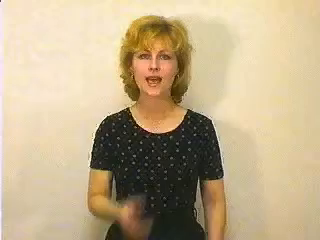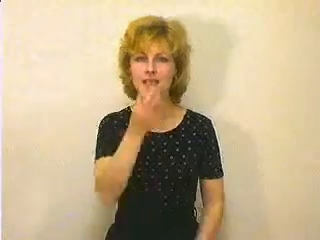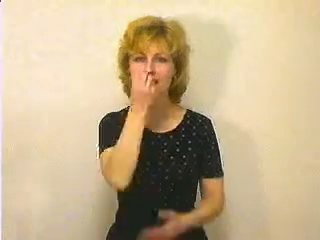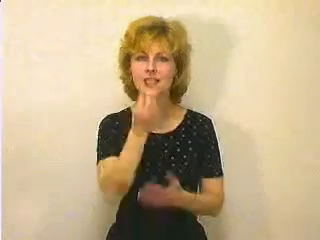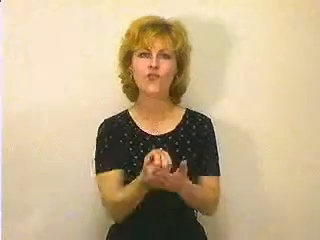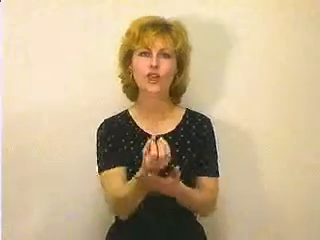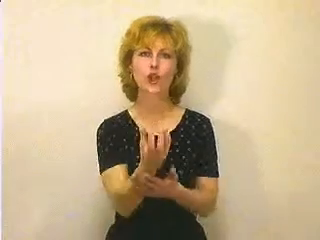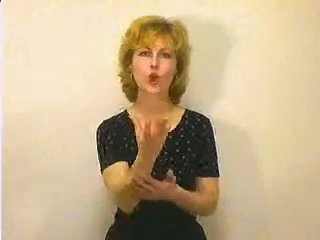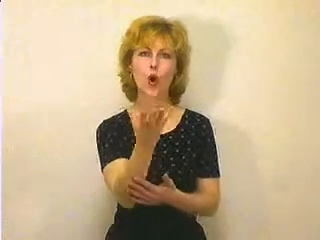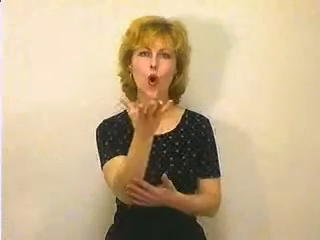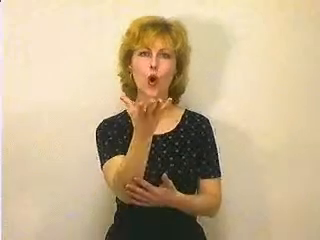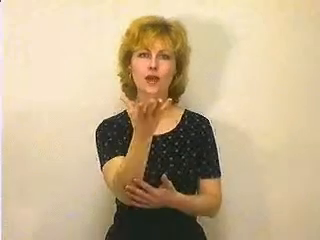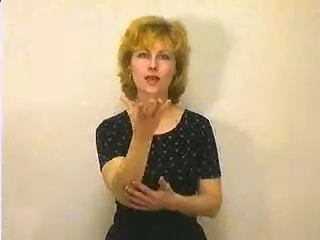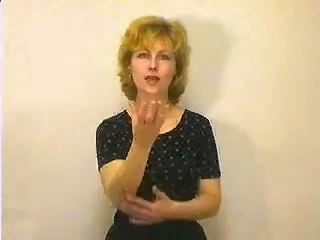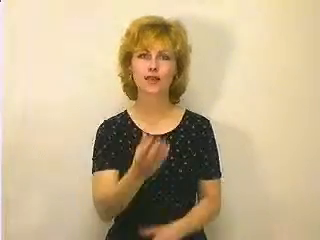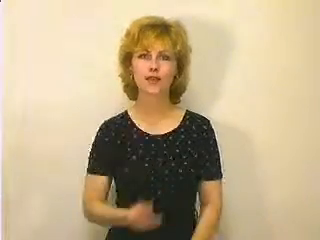flower